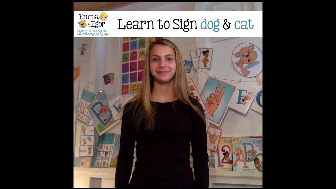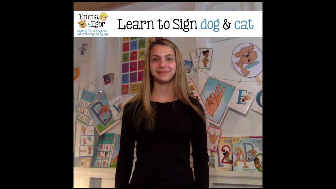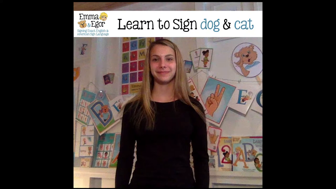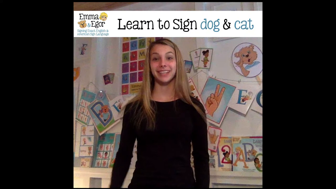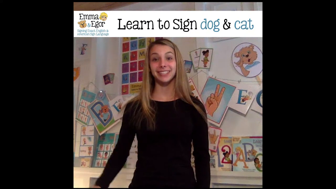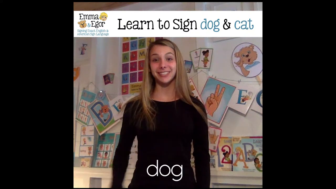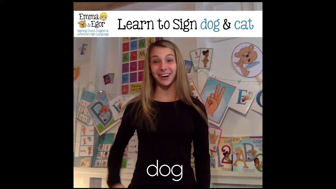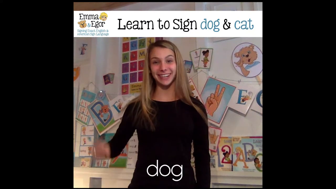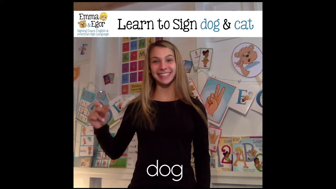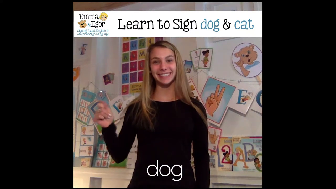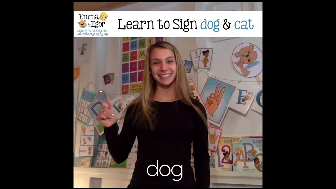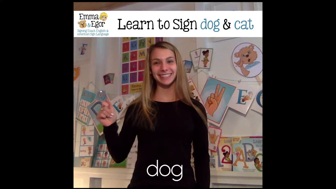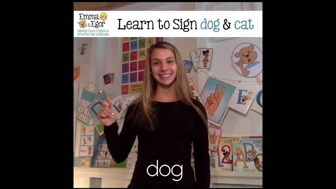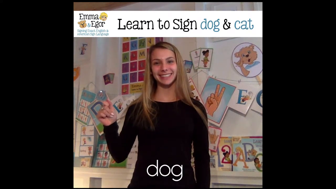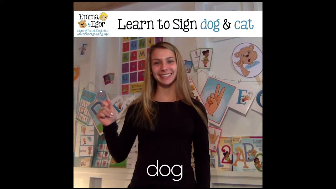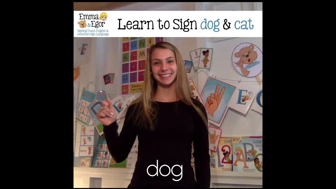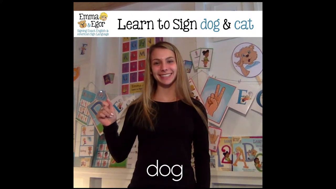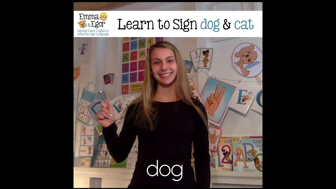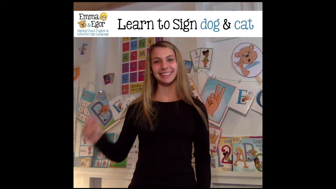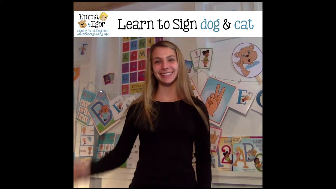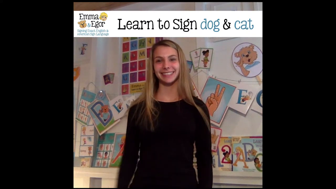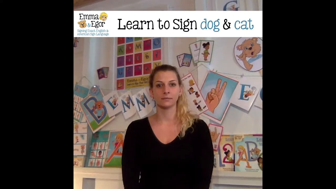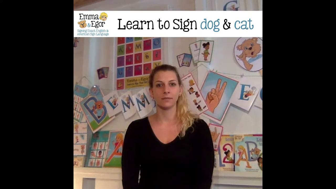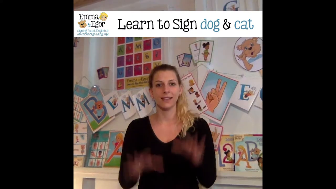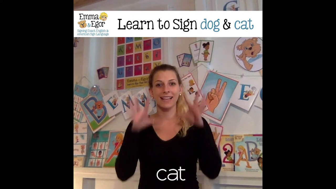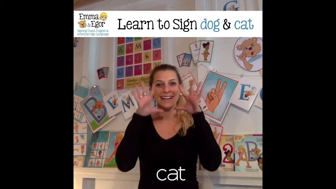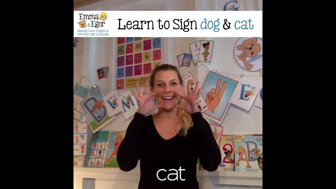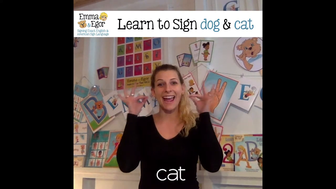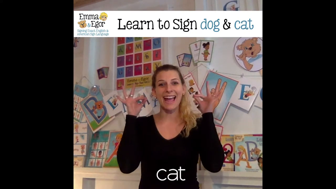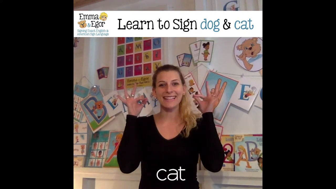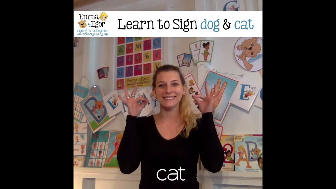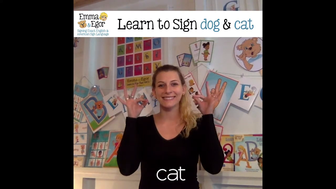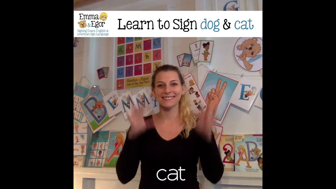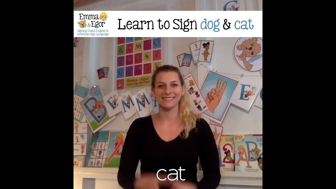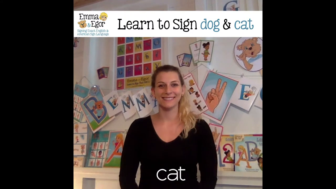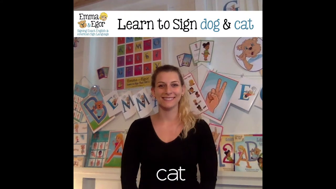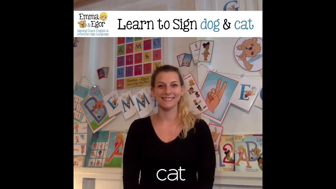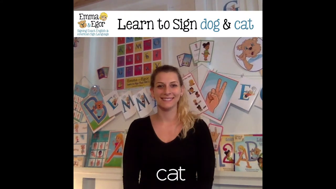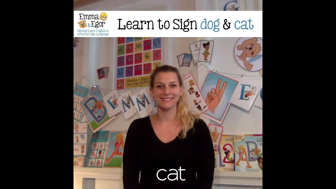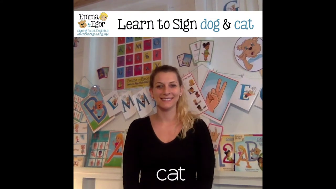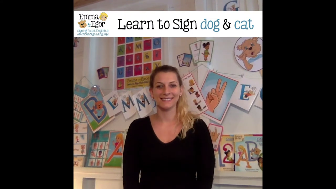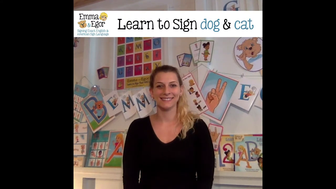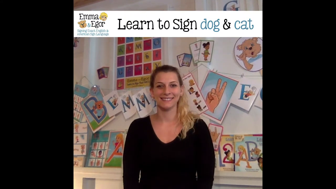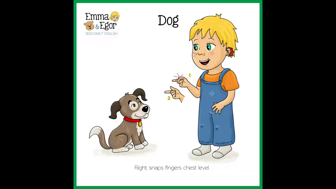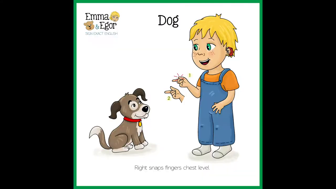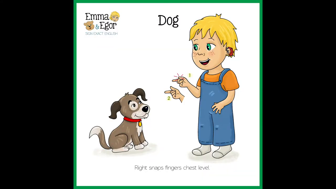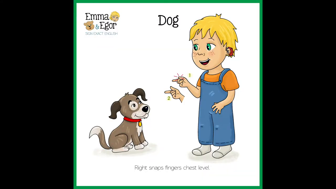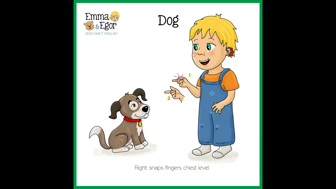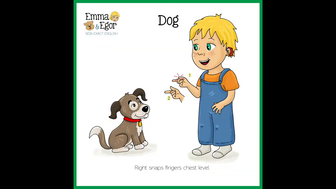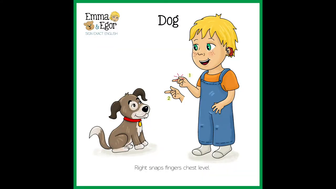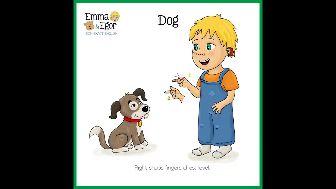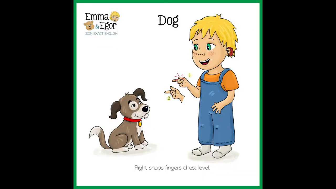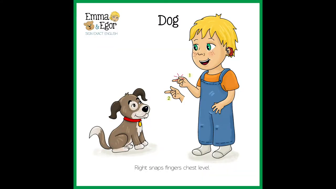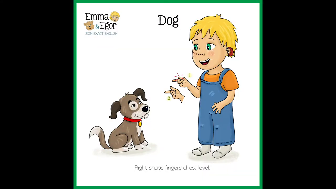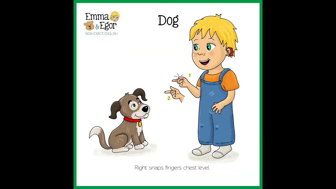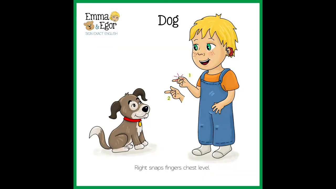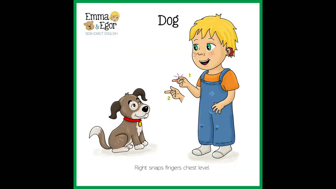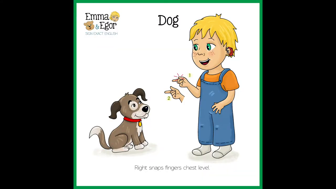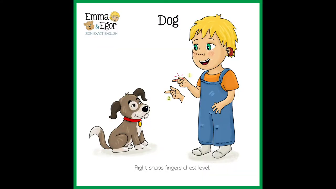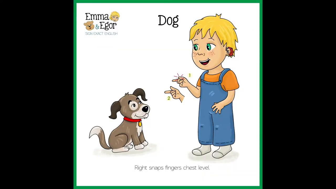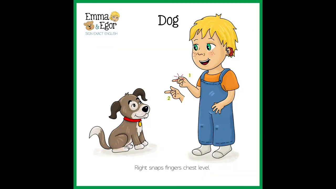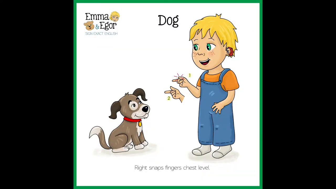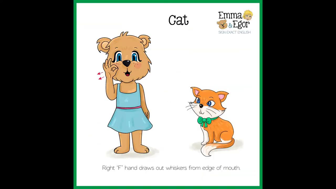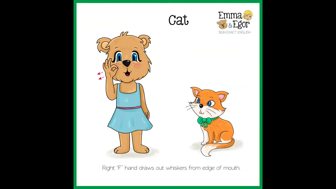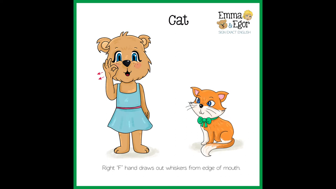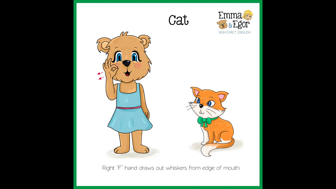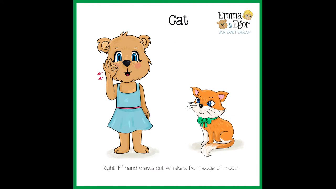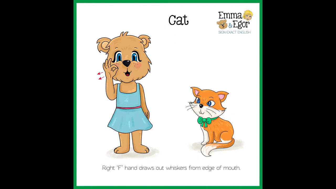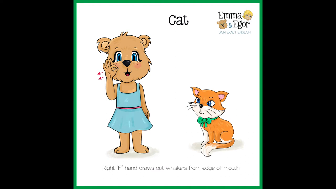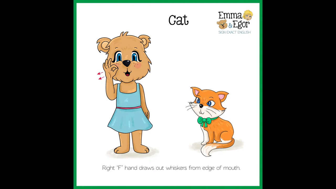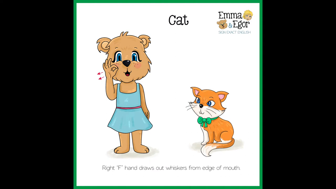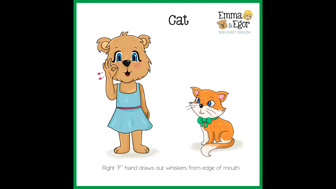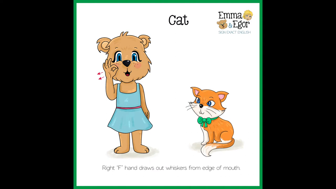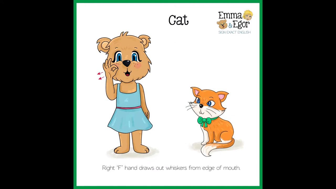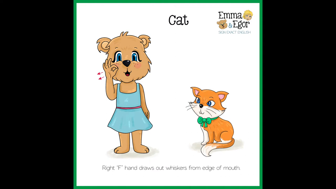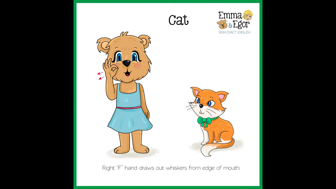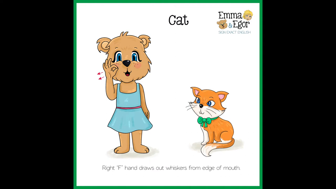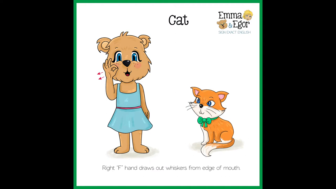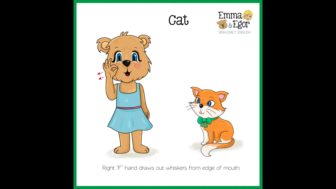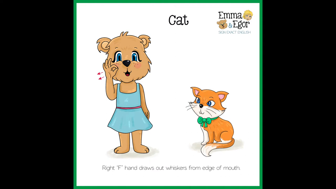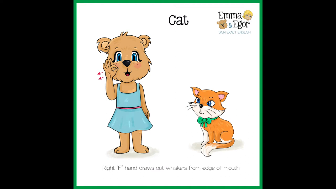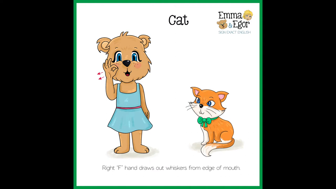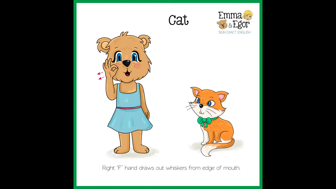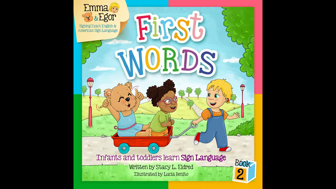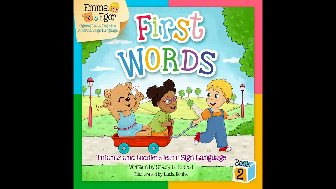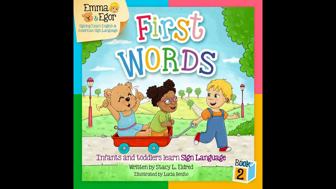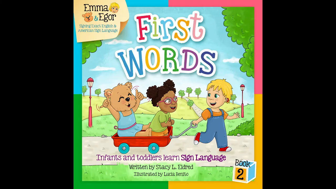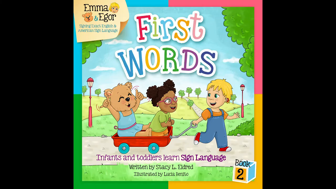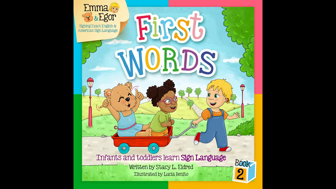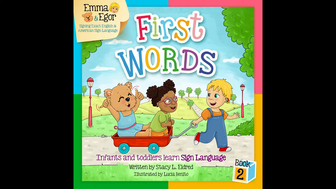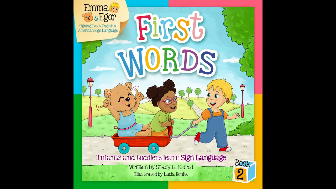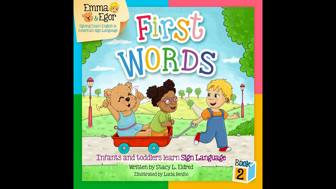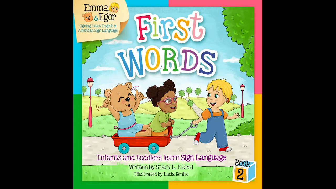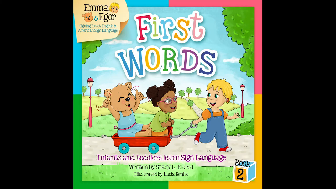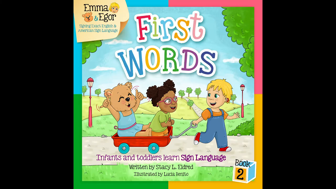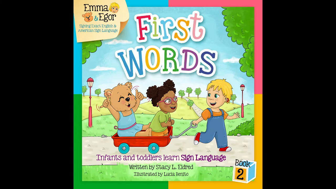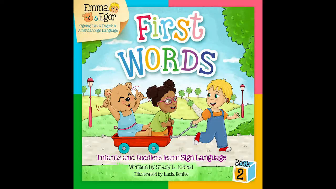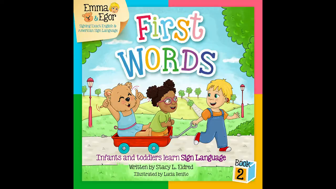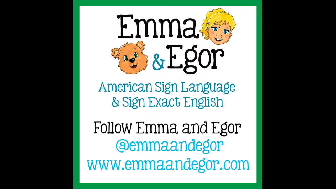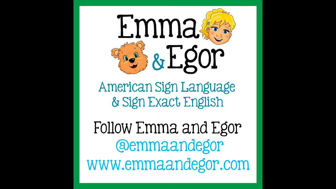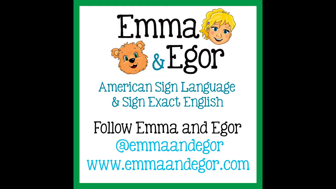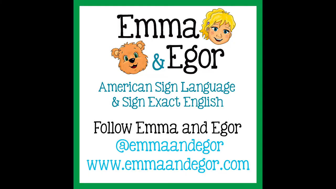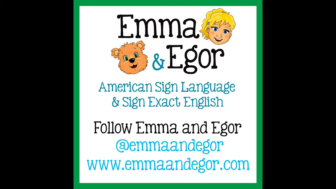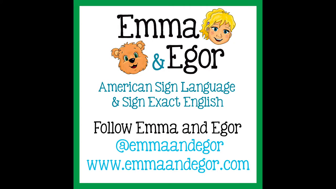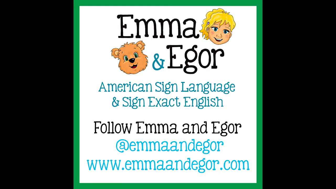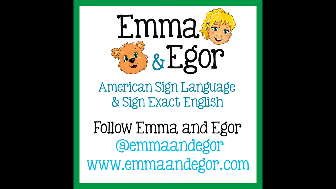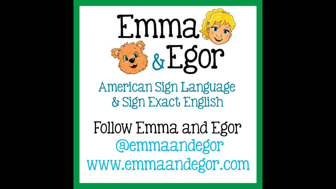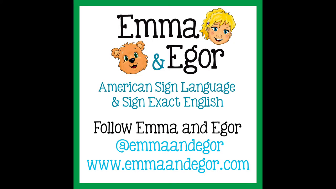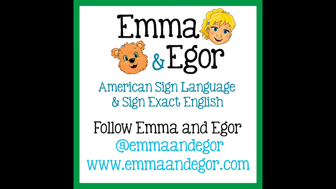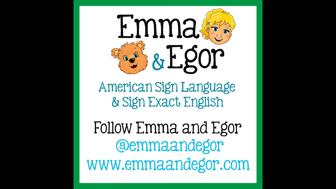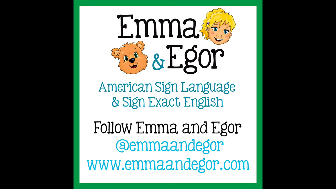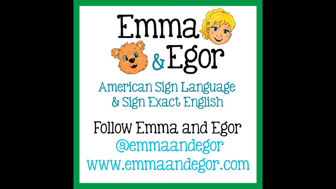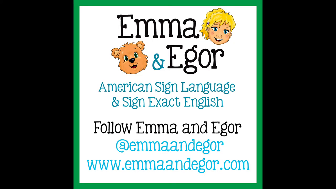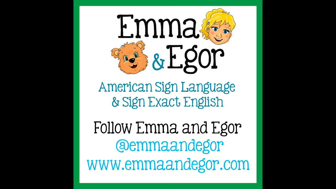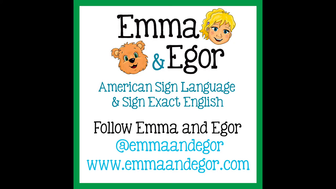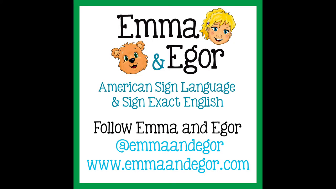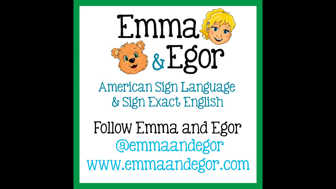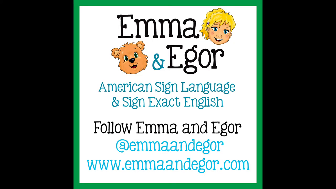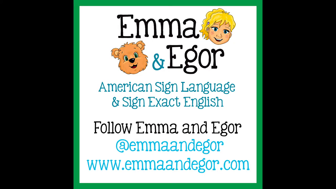Dog and Cat